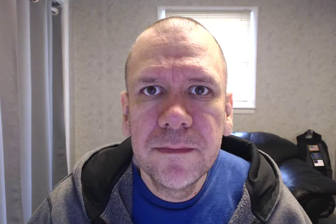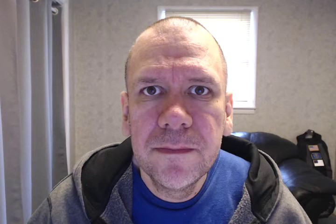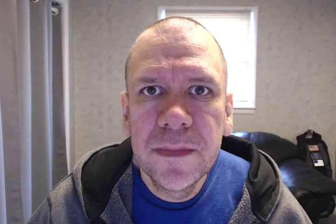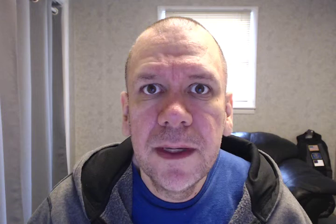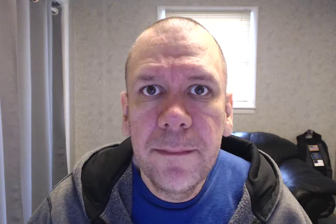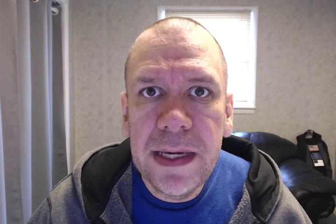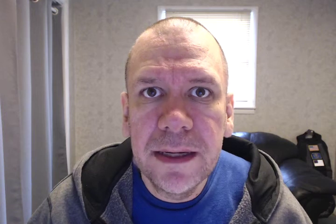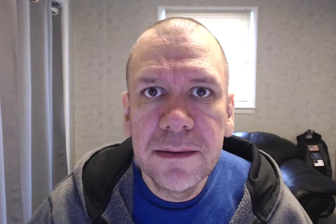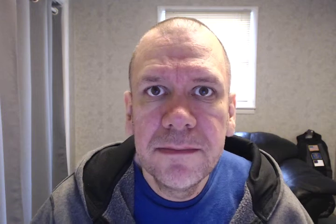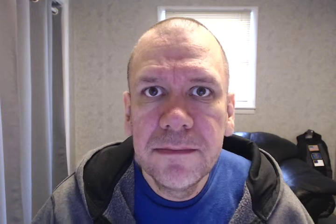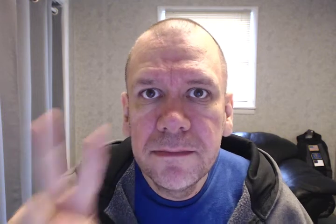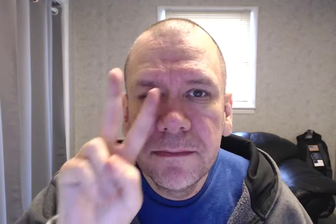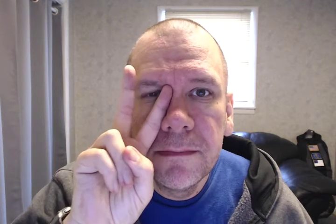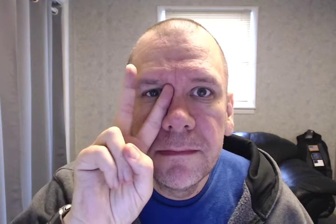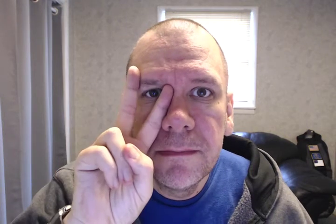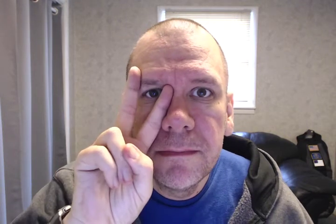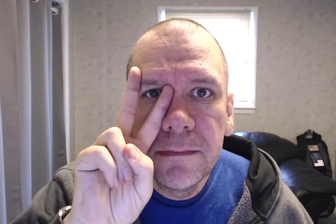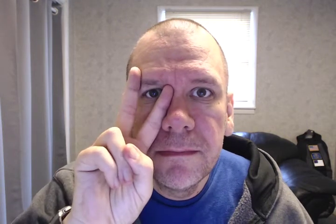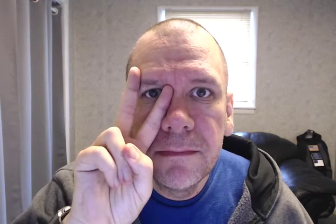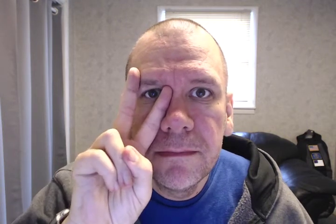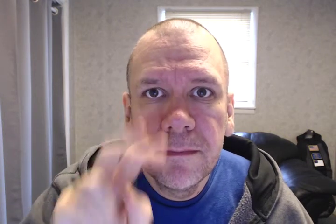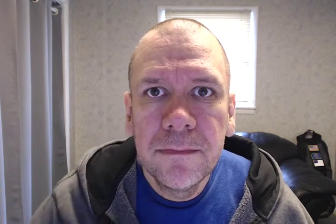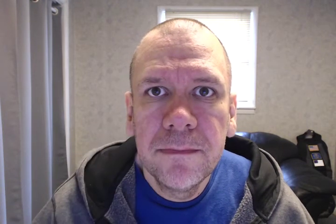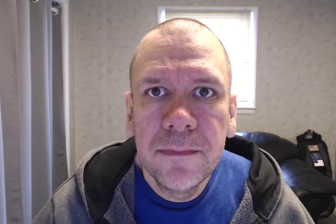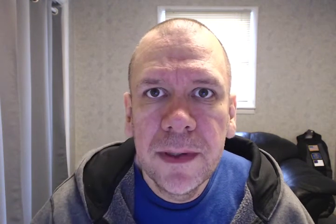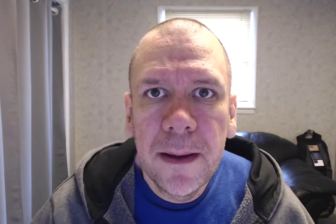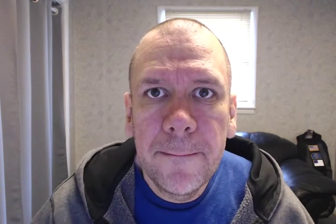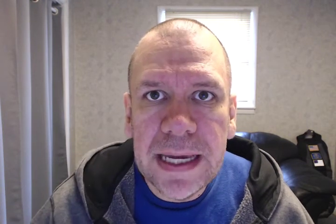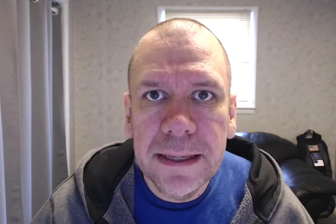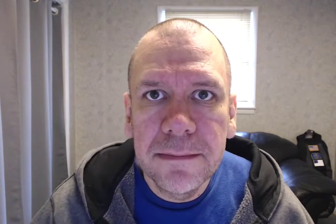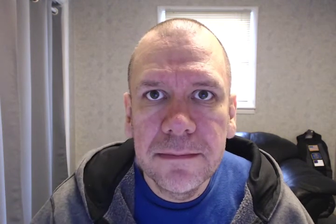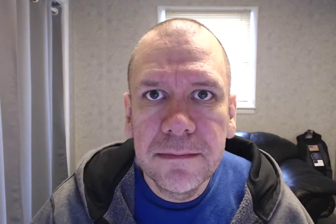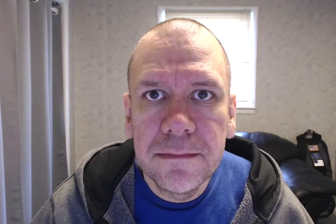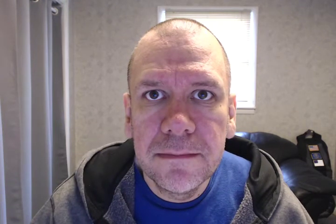Peek